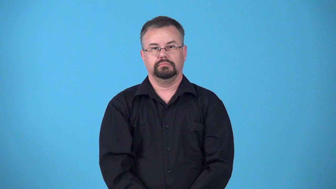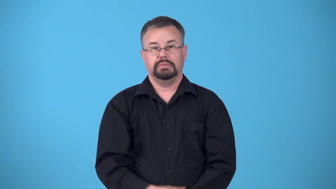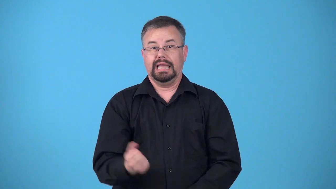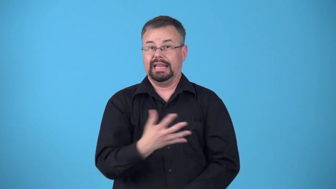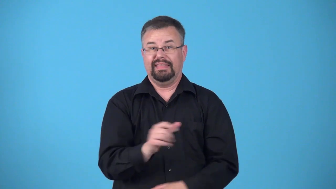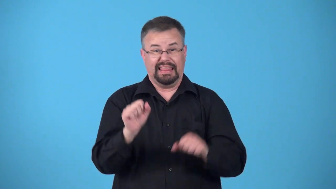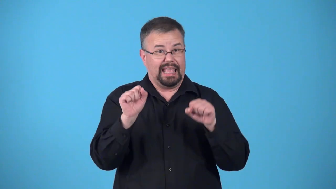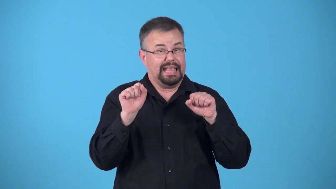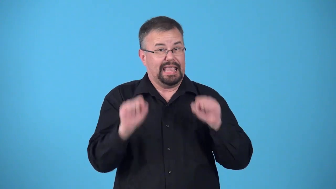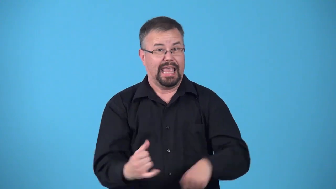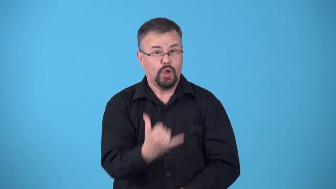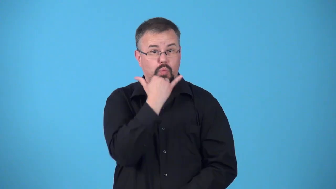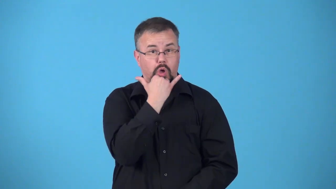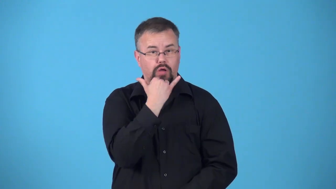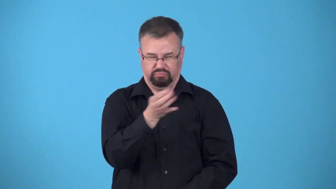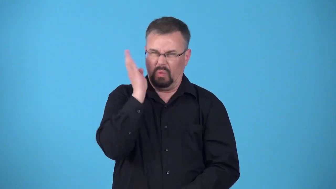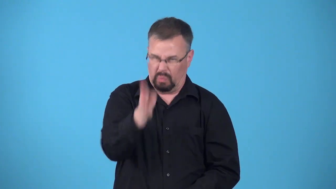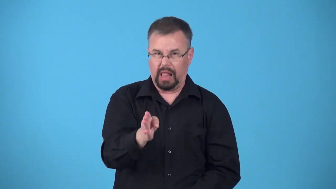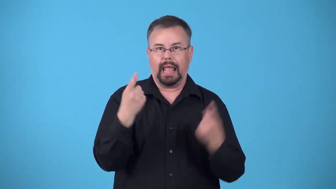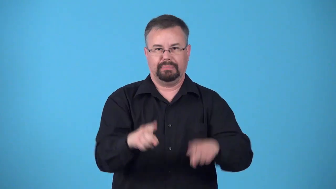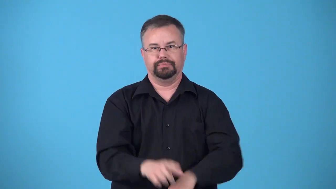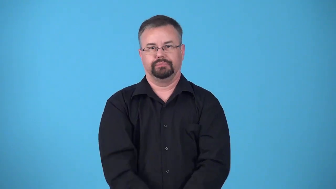murphy's law